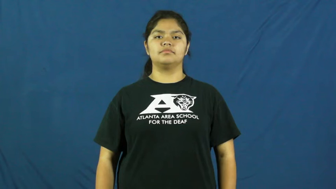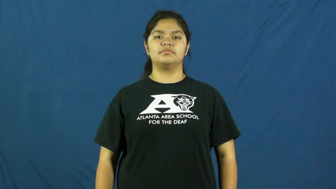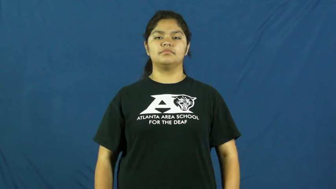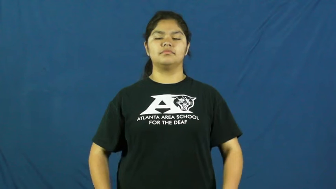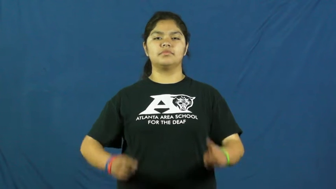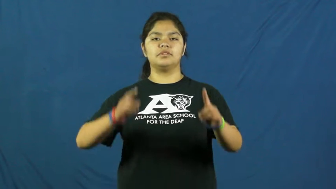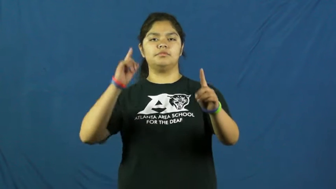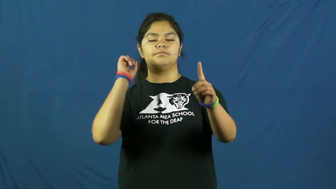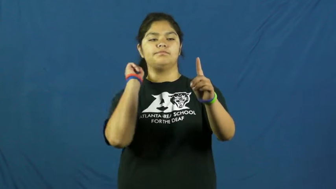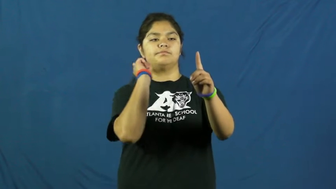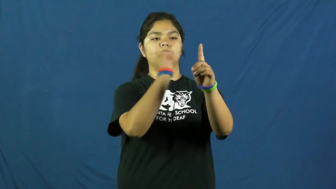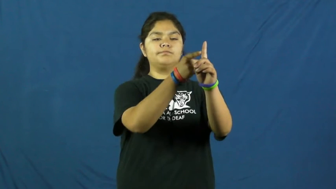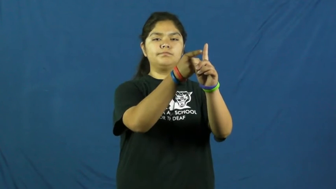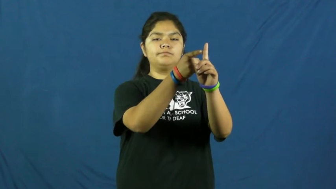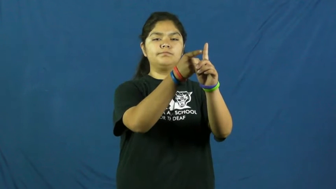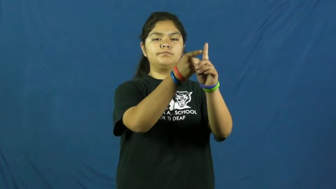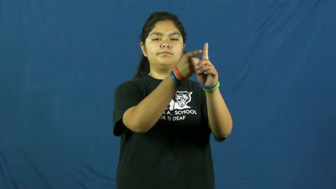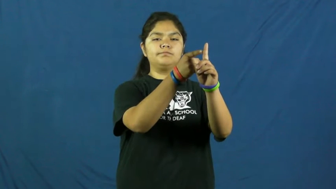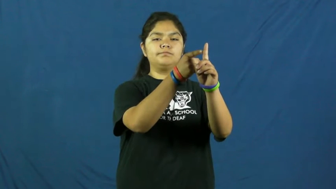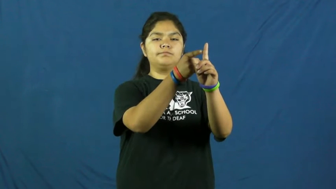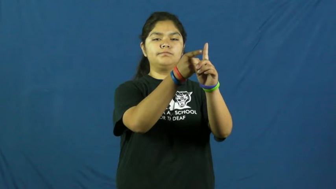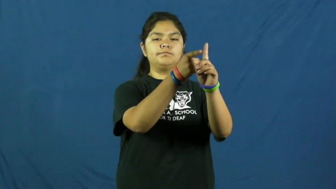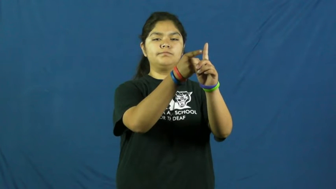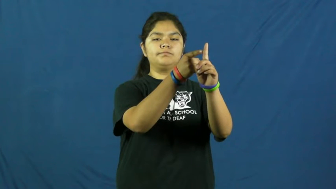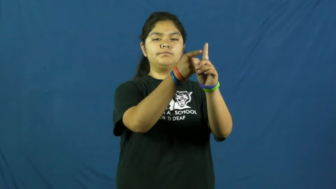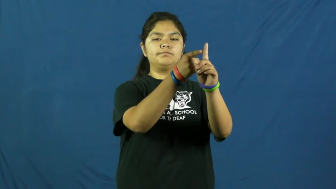target